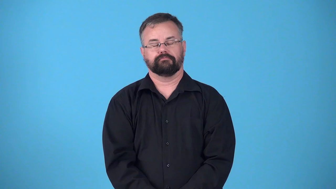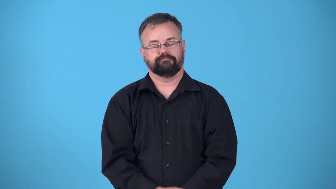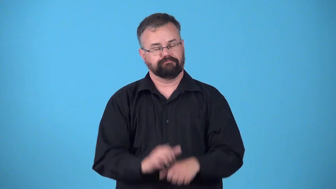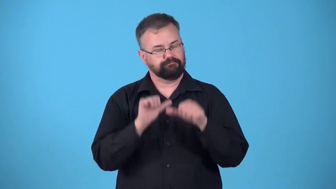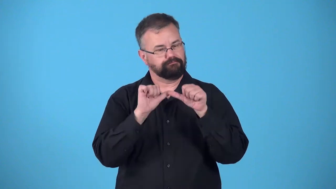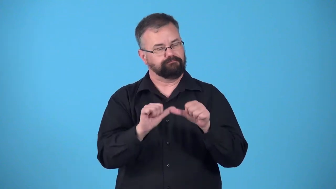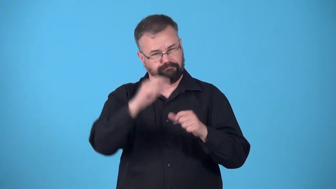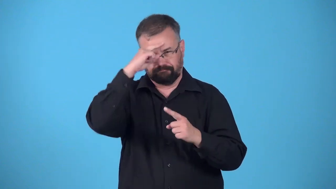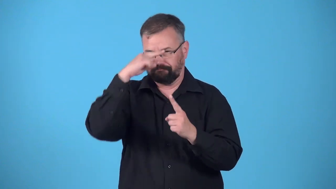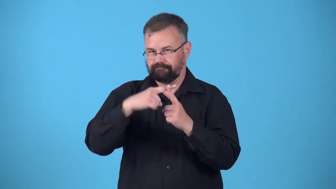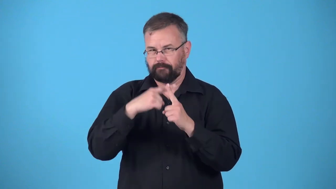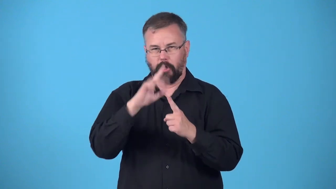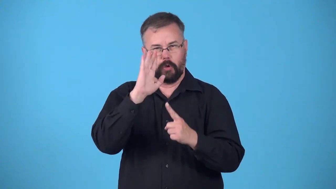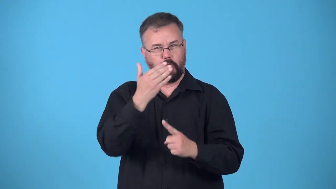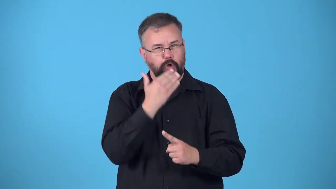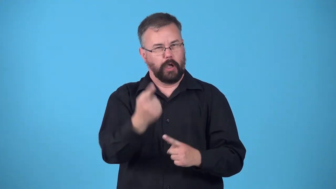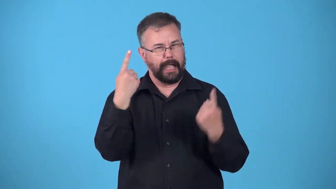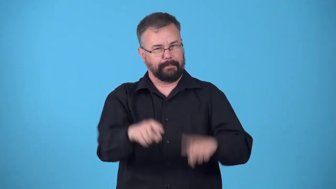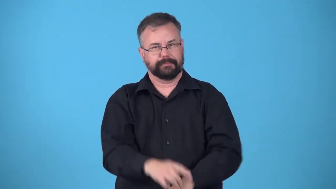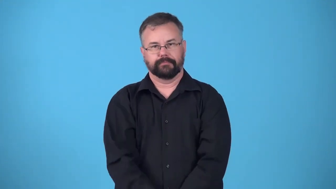cling to, cling on to